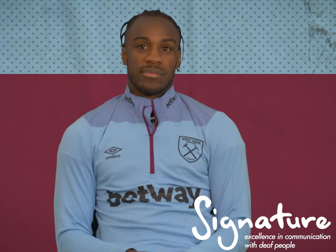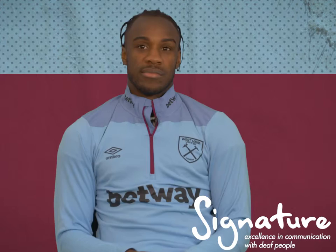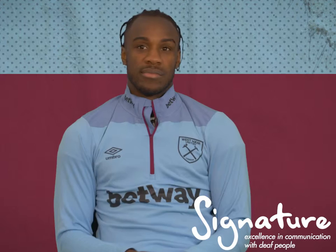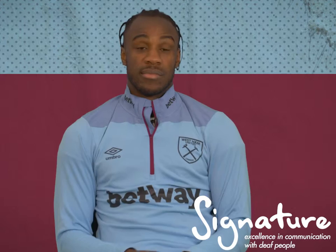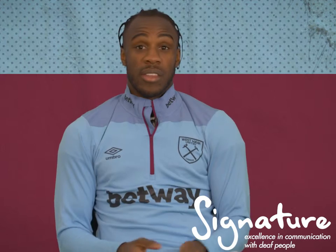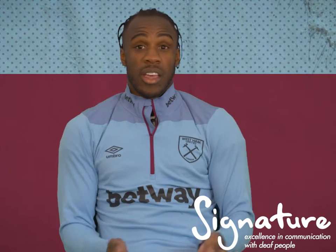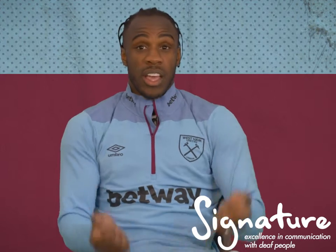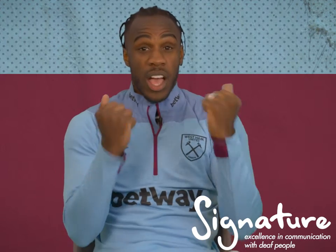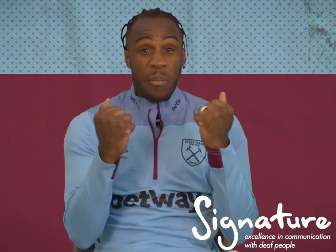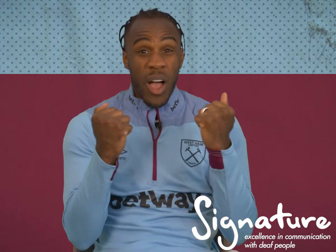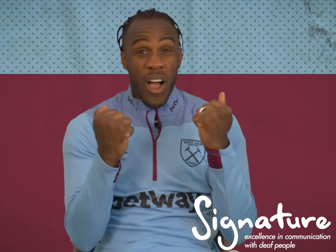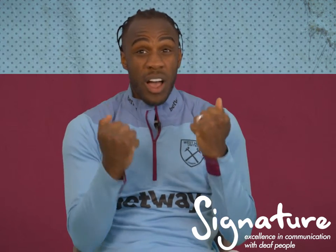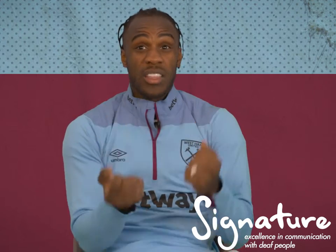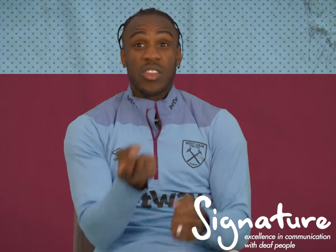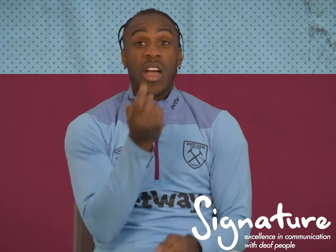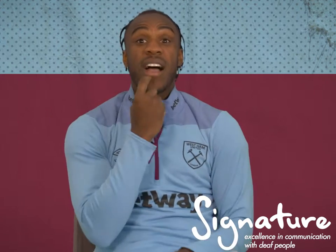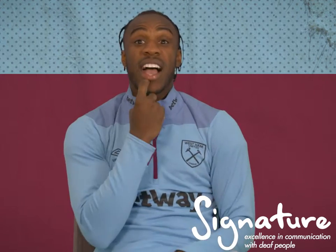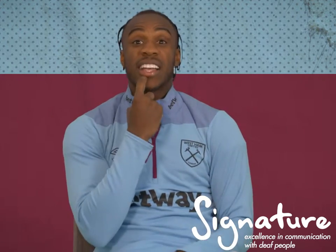Michail Antonio